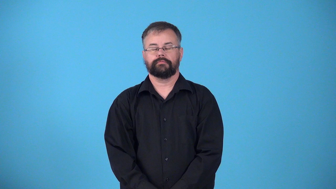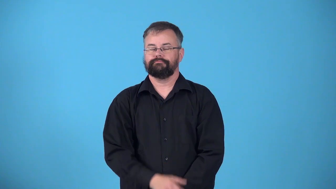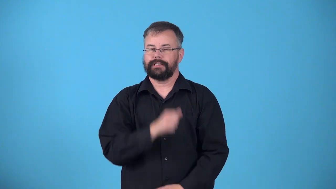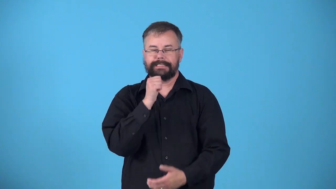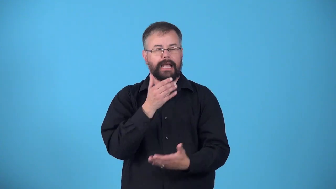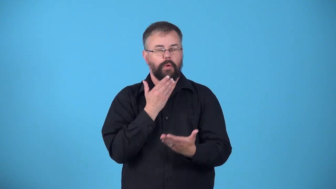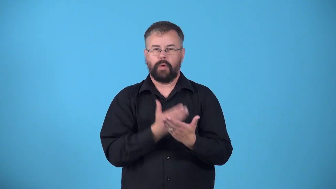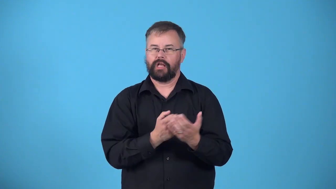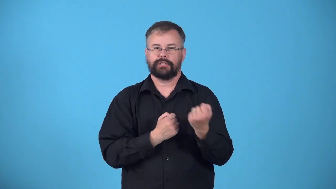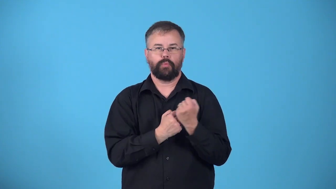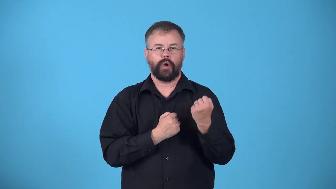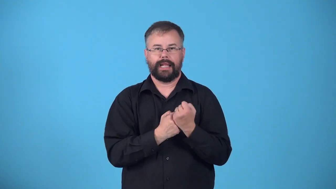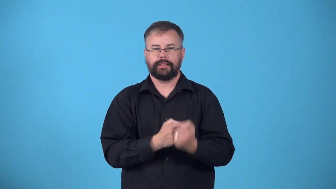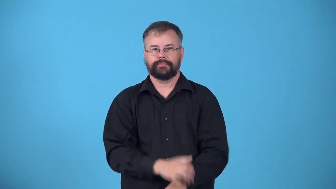ill provided for